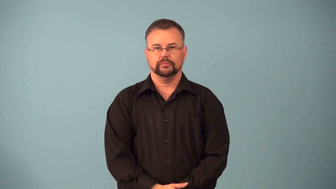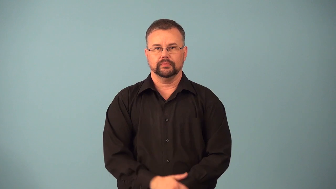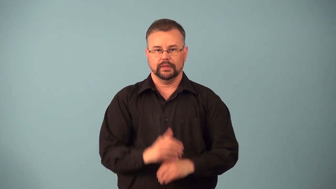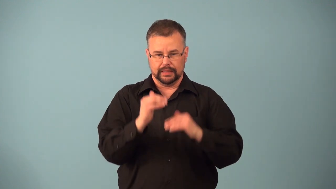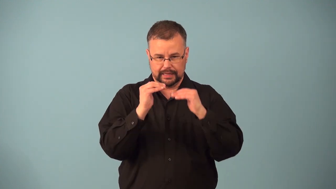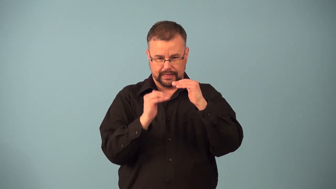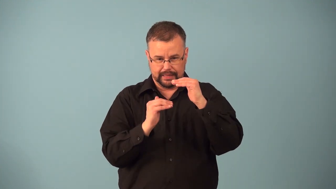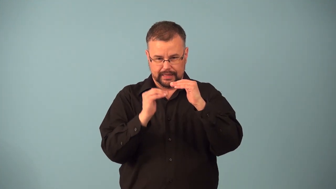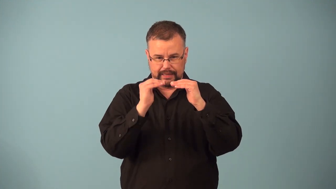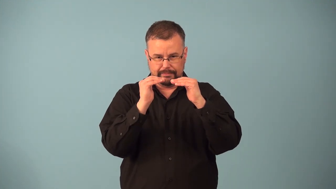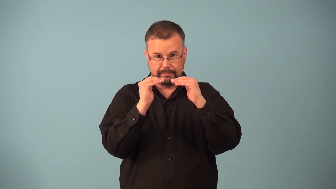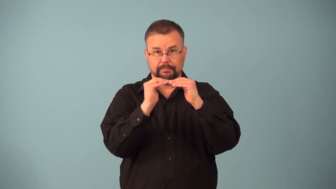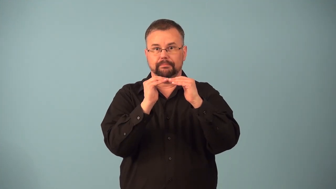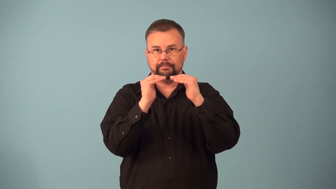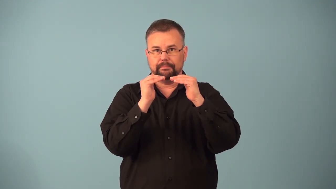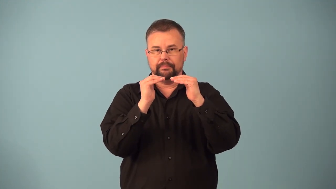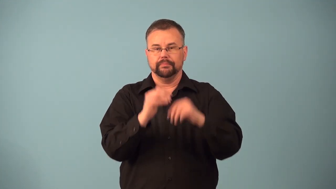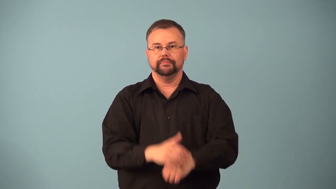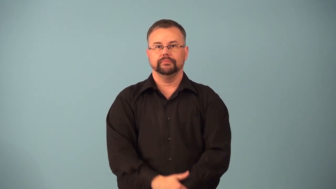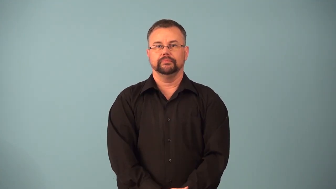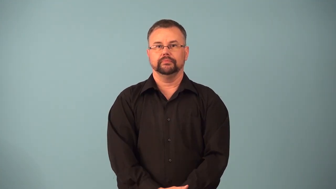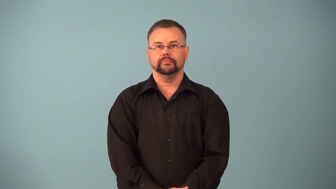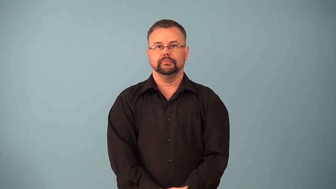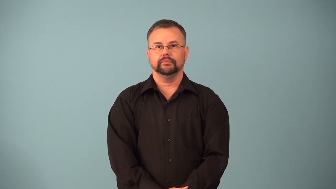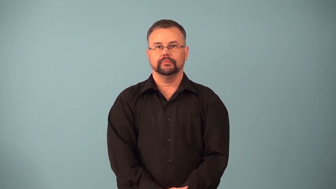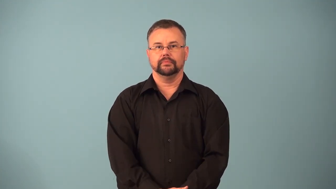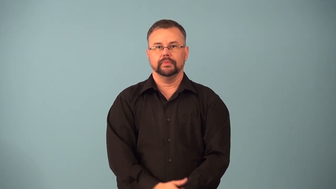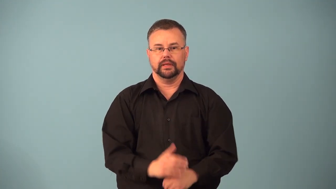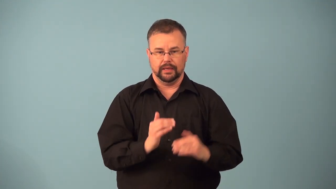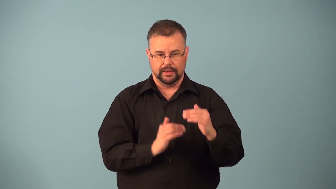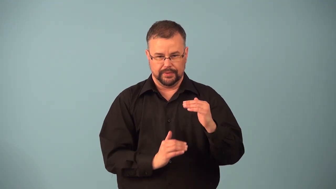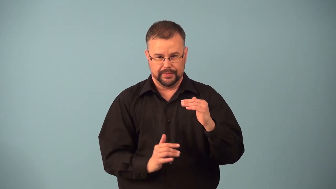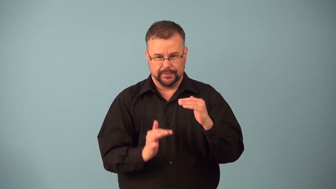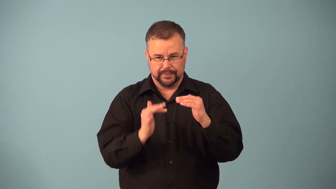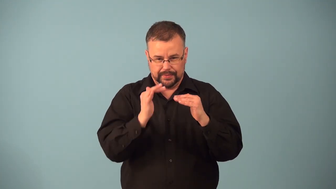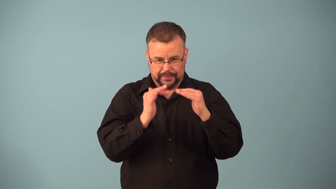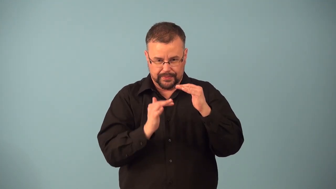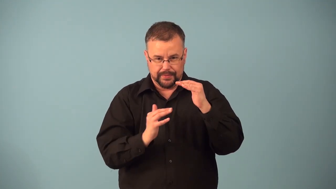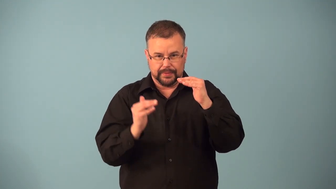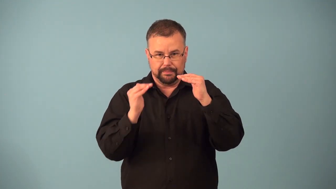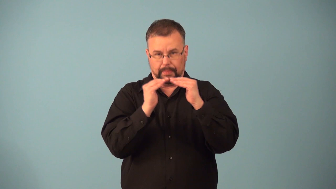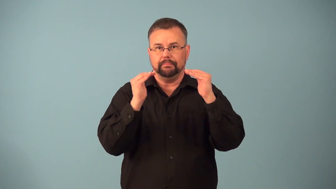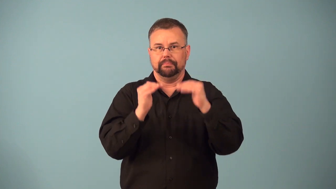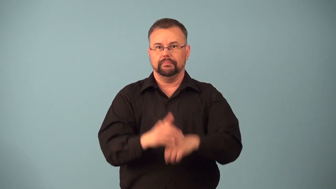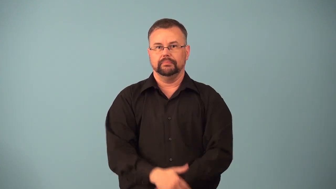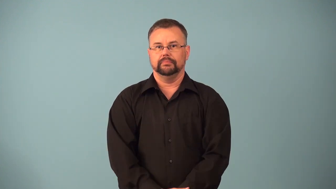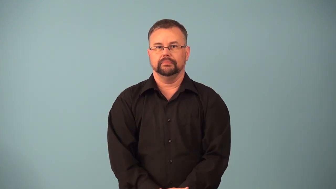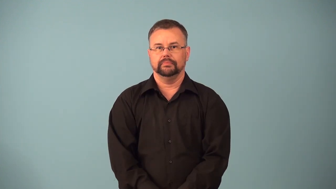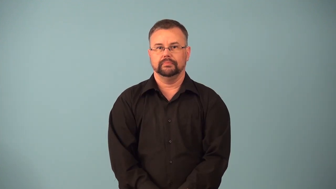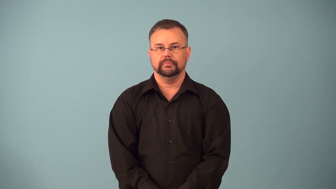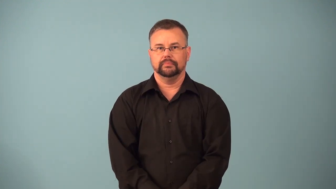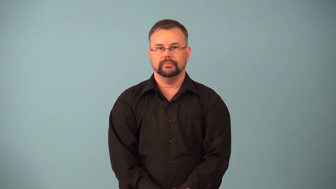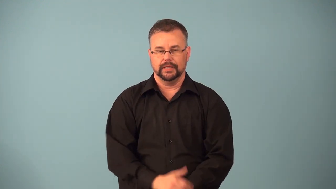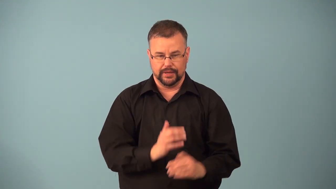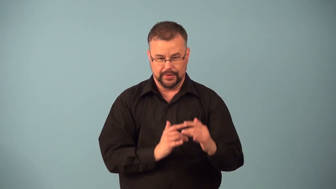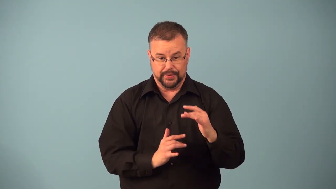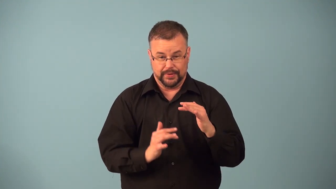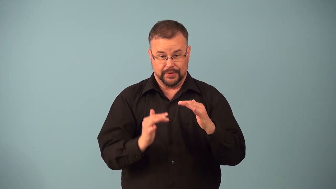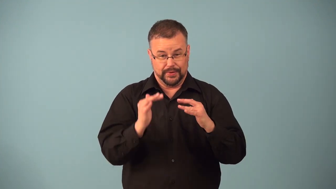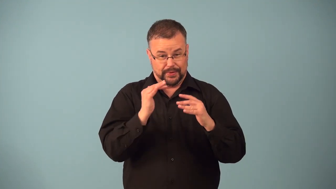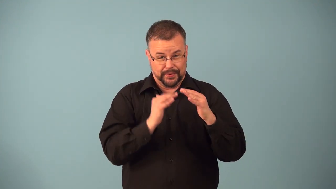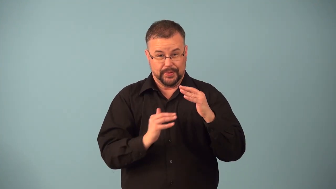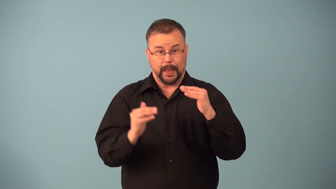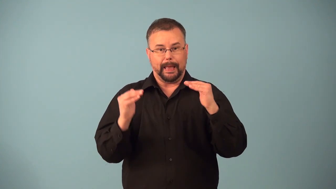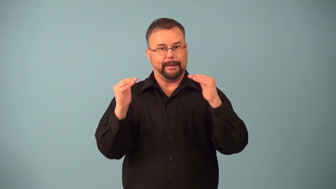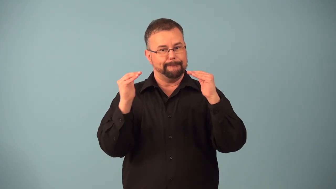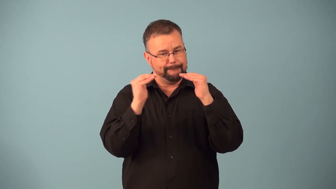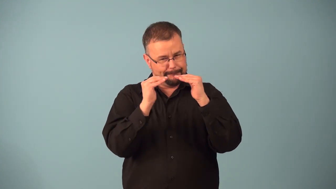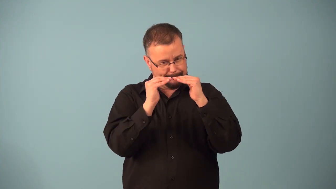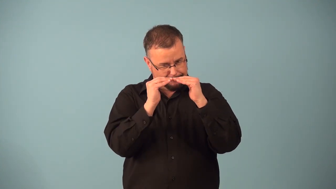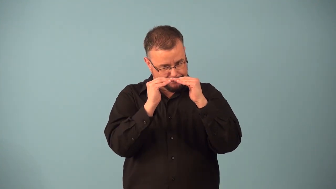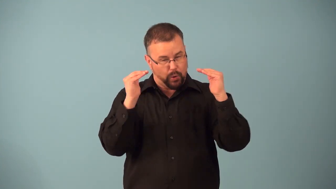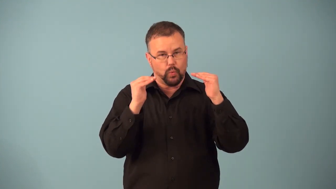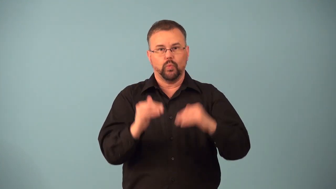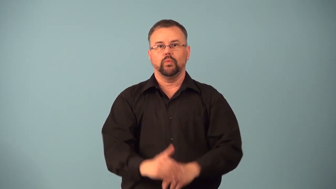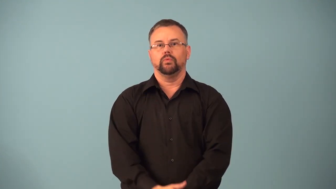even